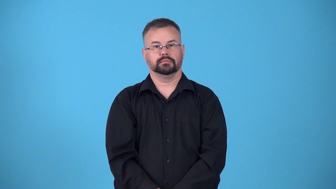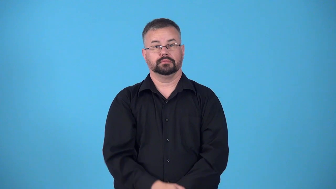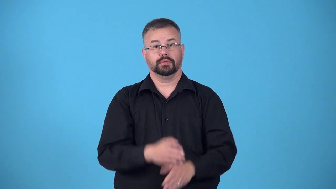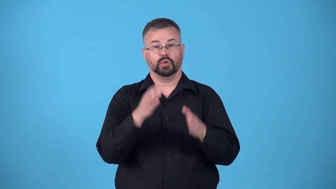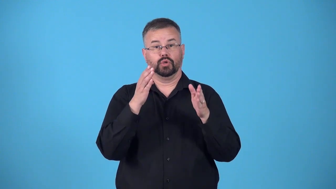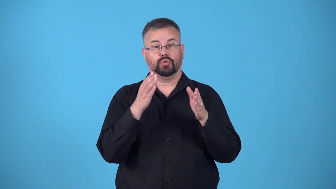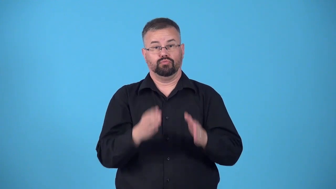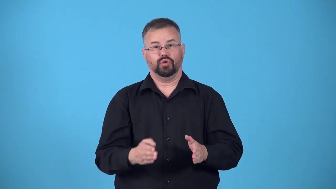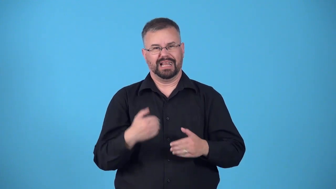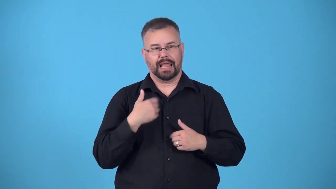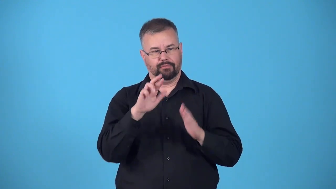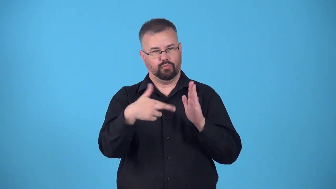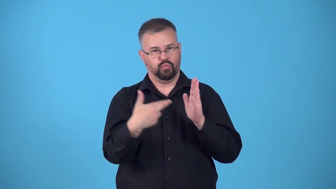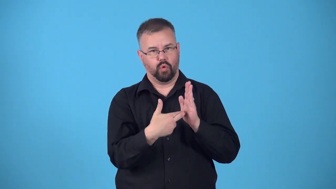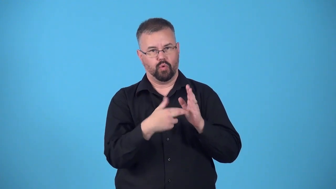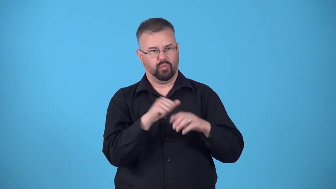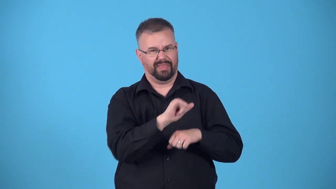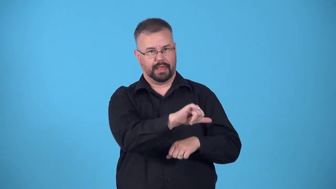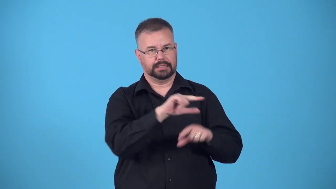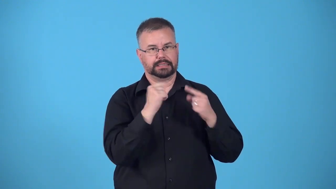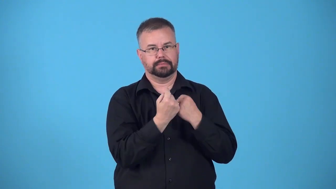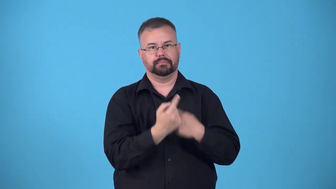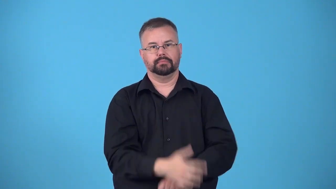role player